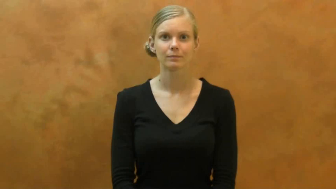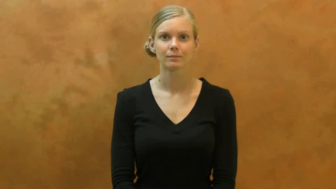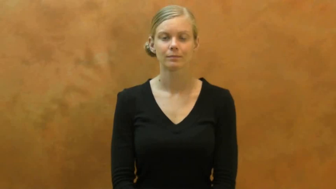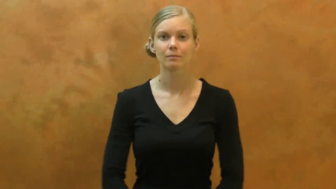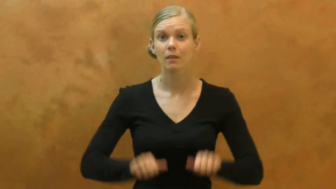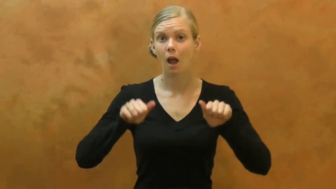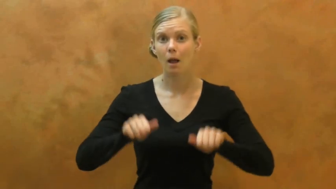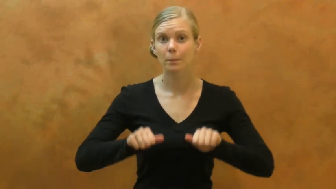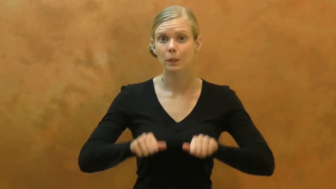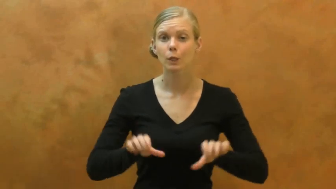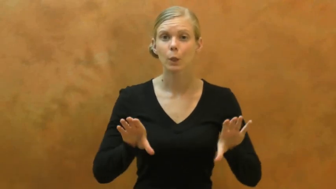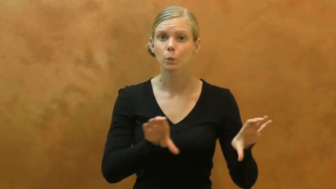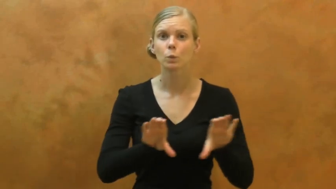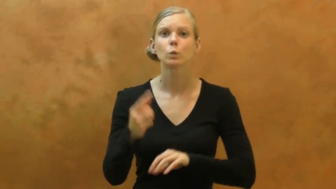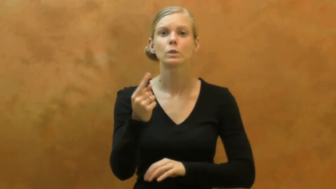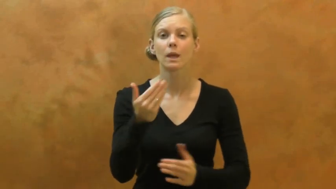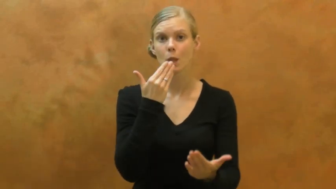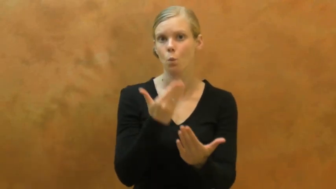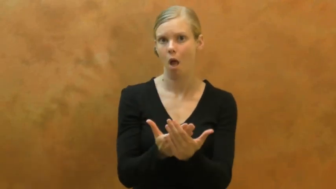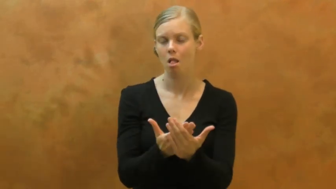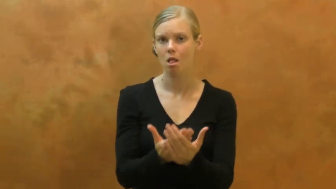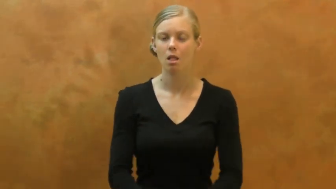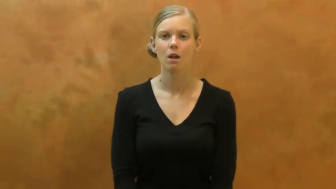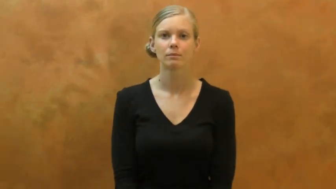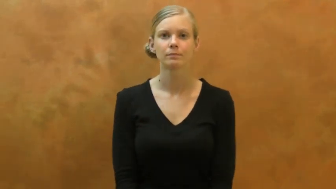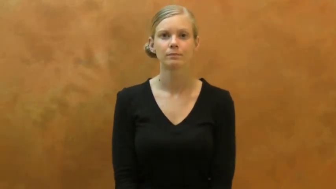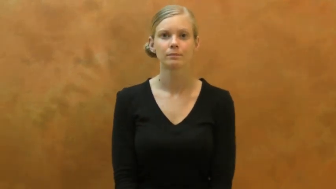skills